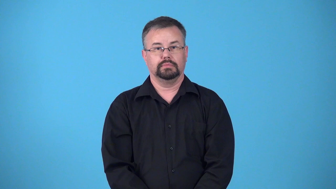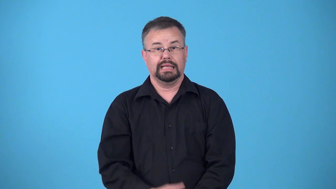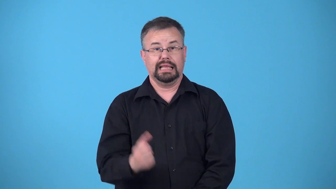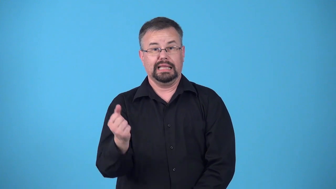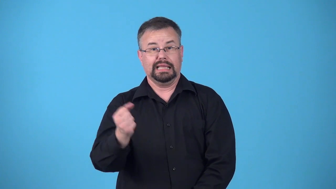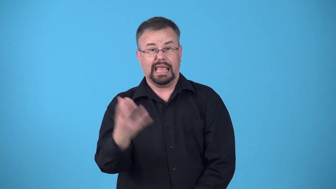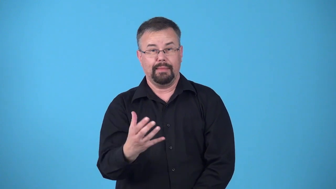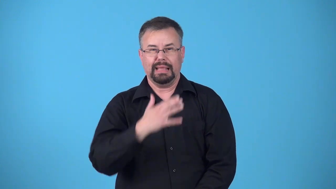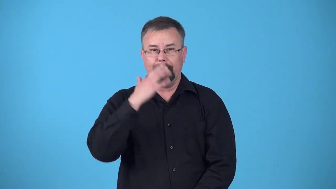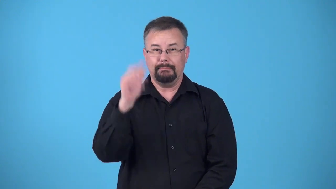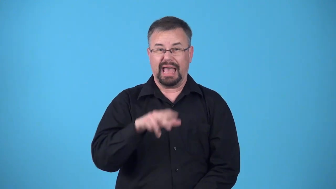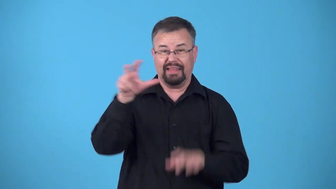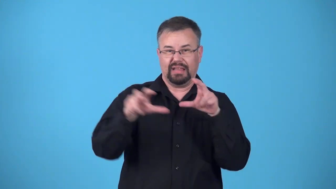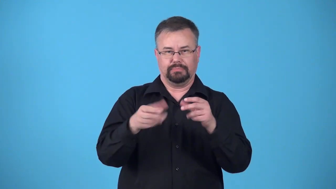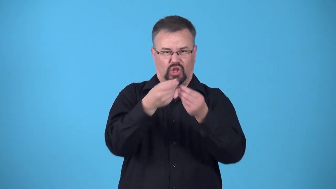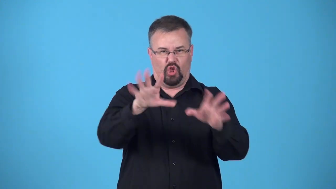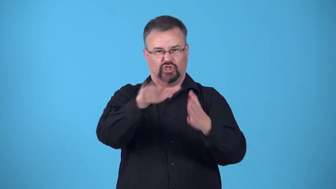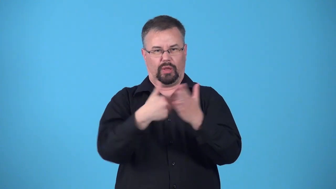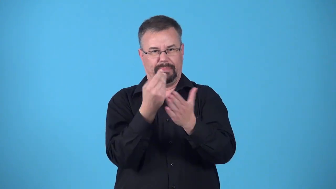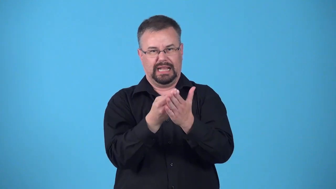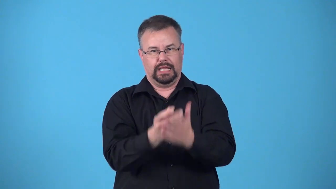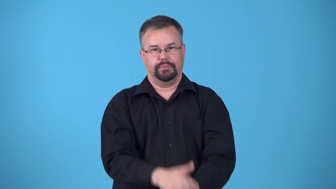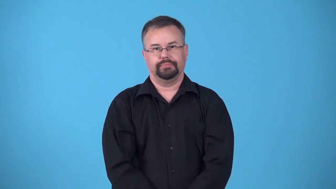lose your shirt,go bust